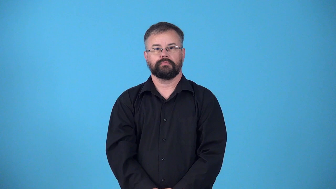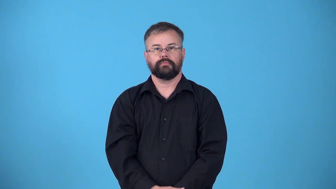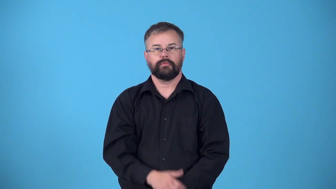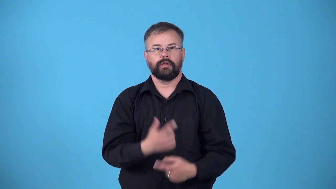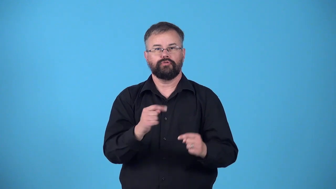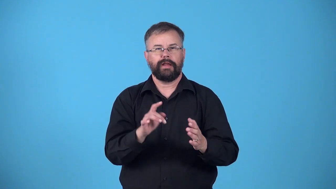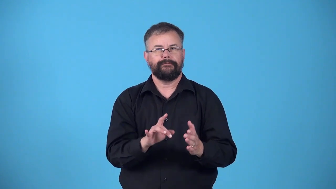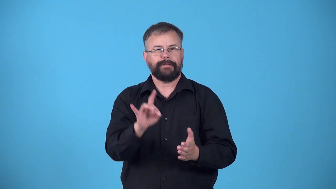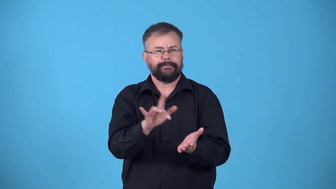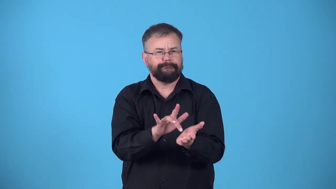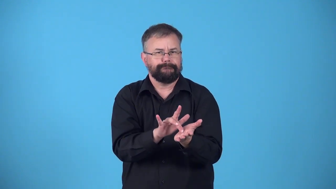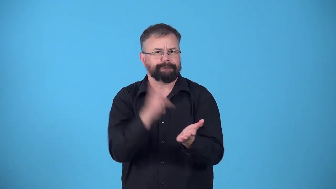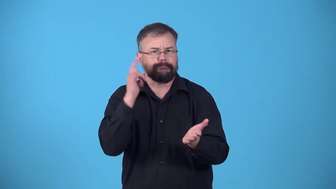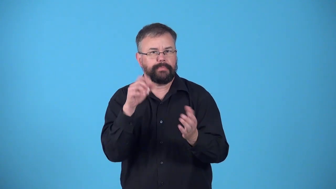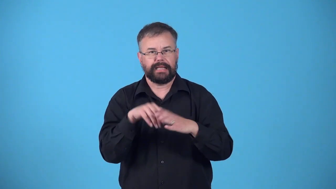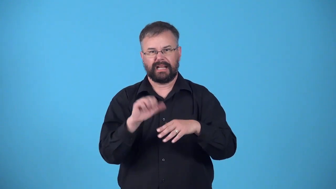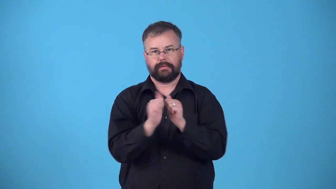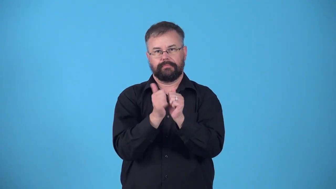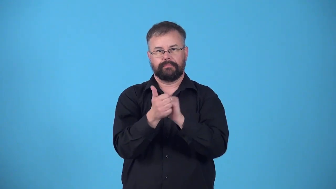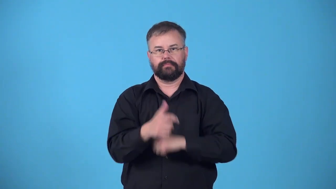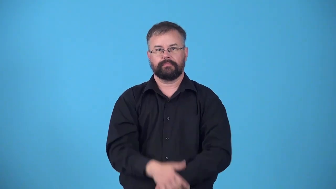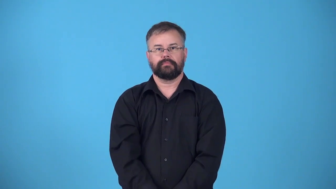jockey for advantage